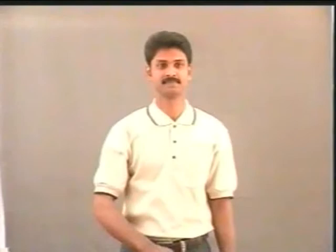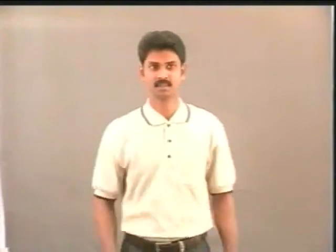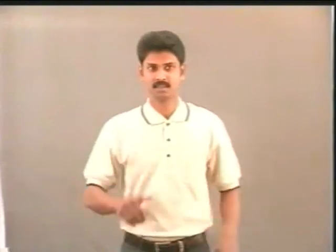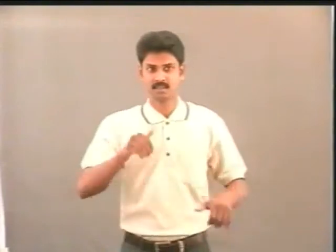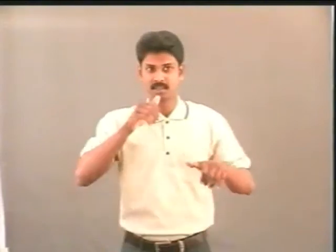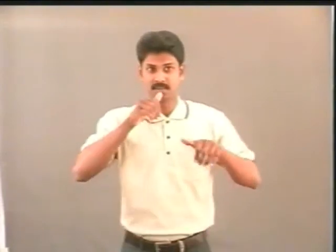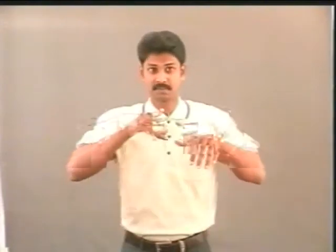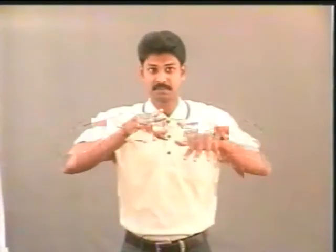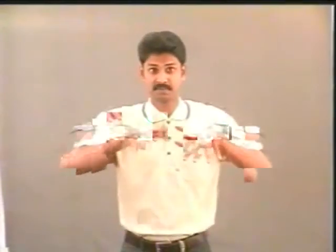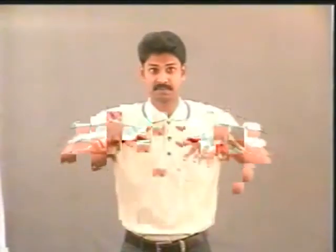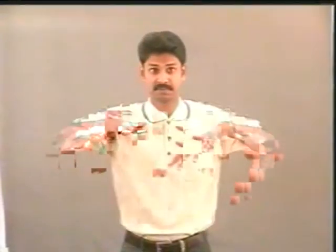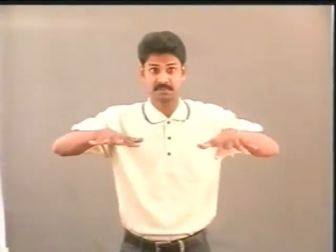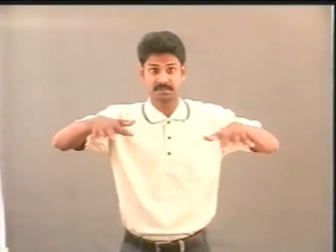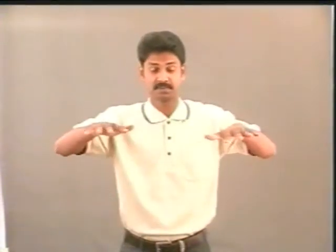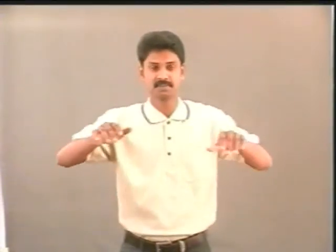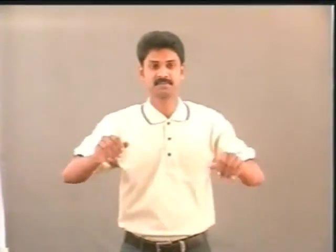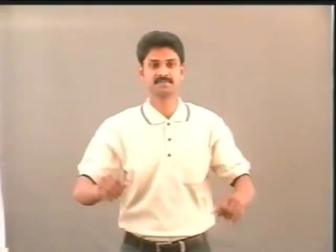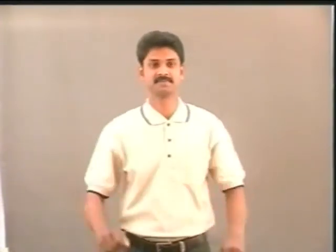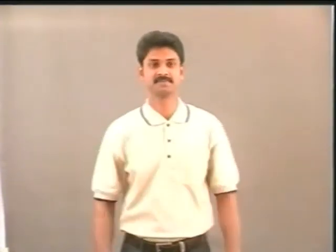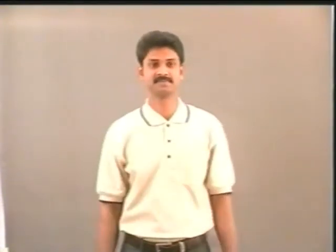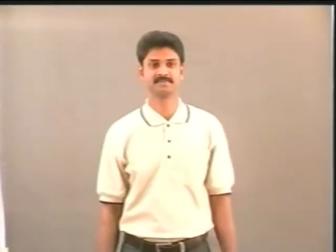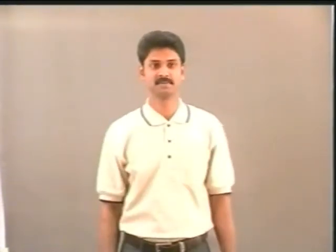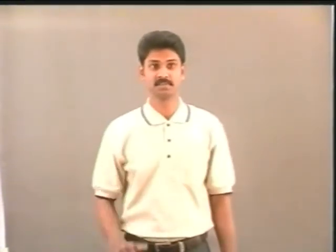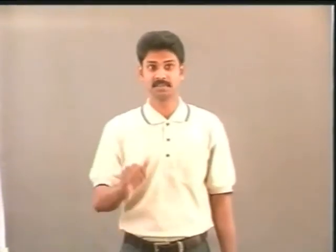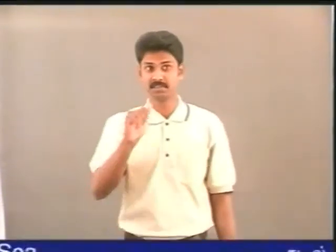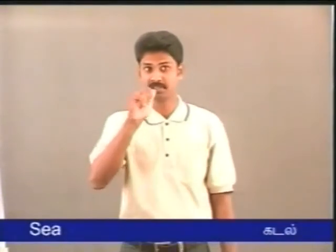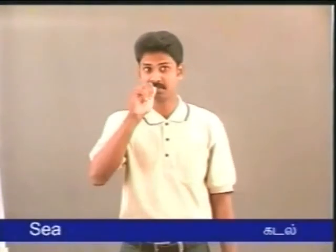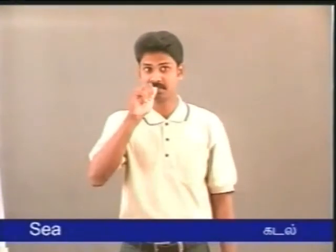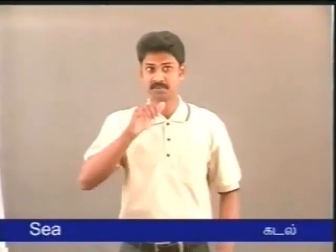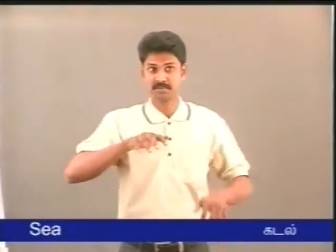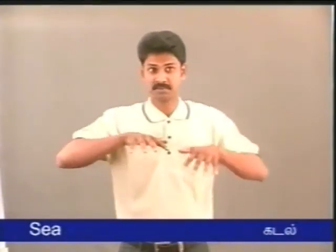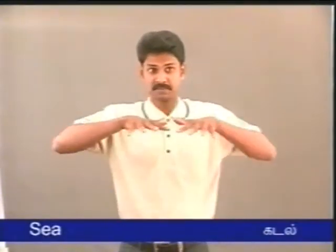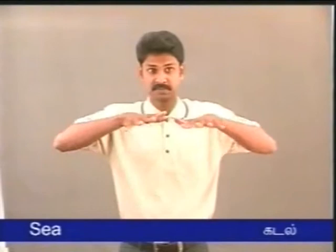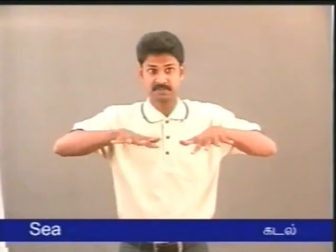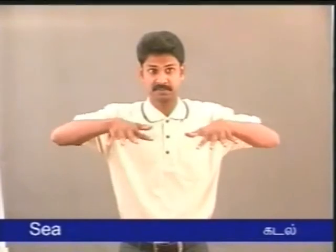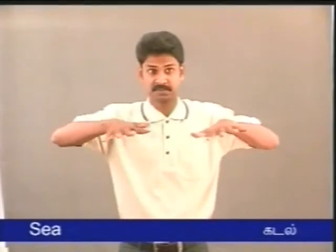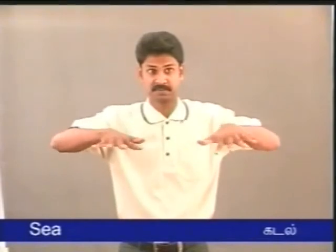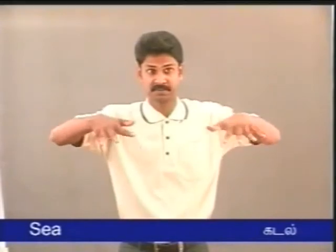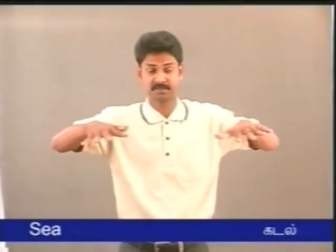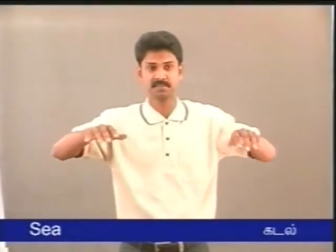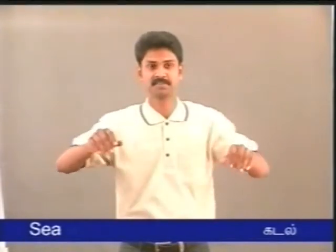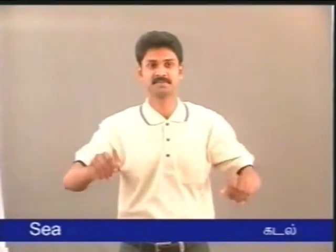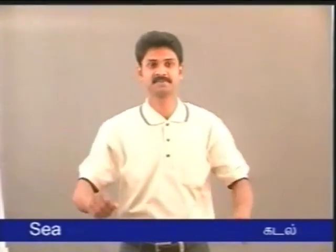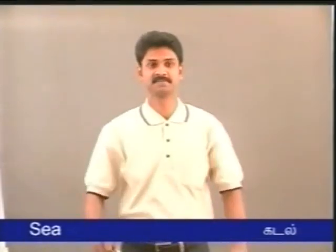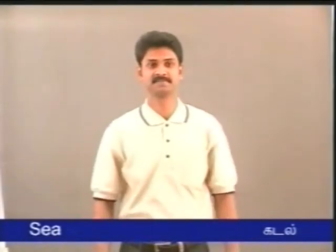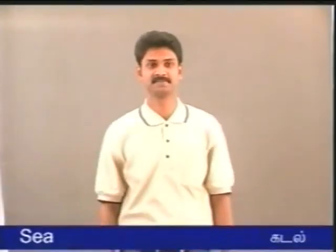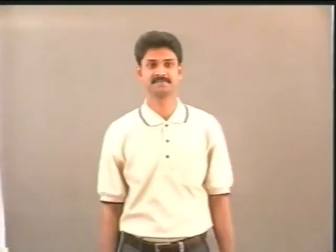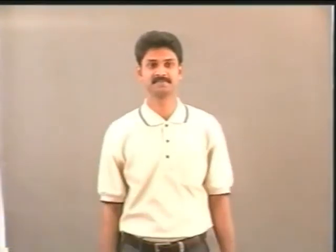sea